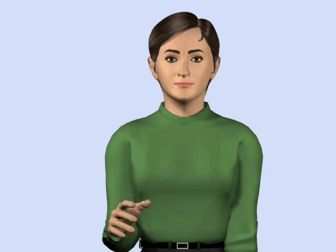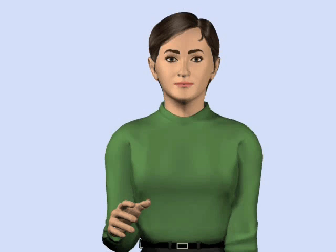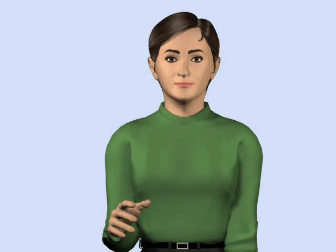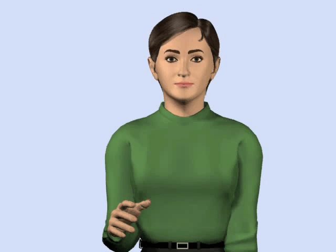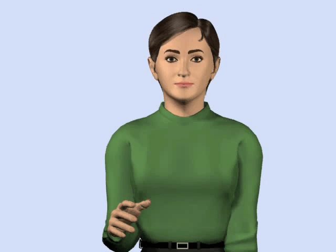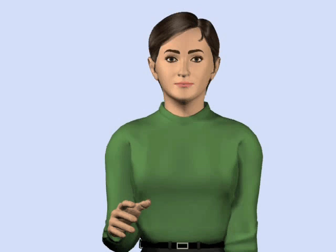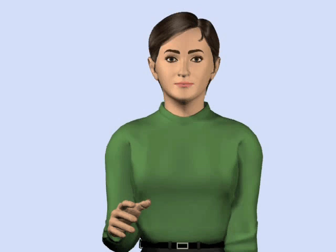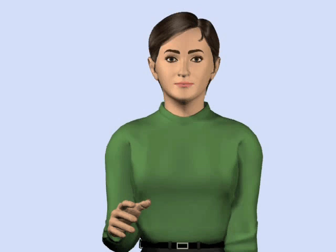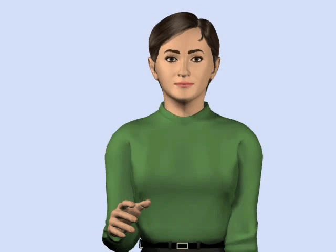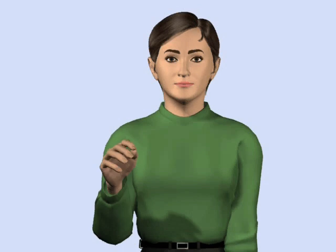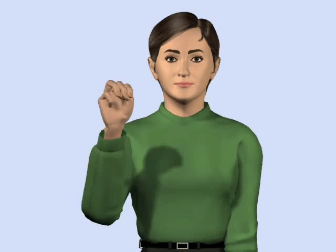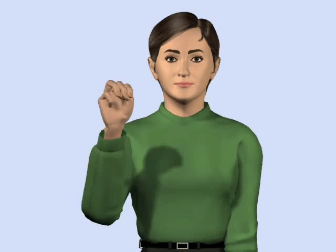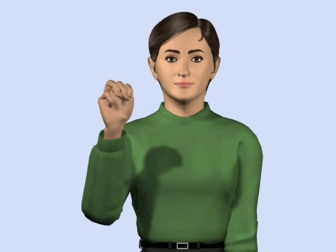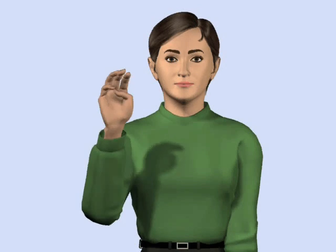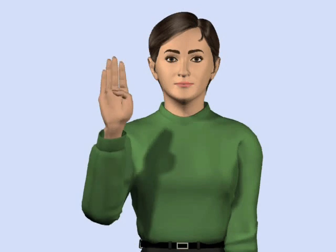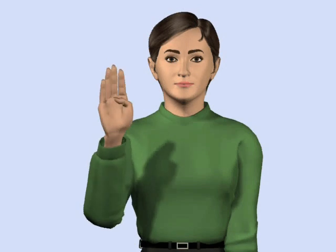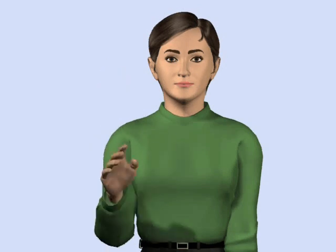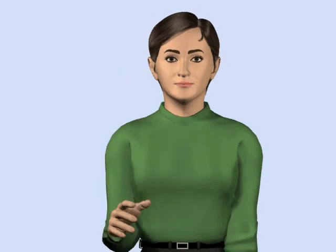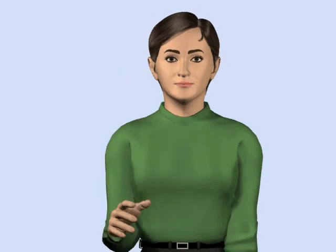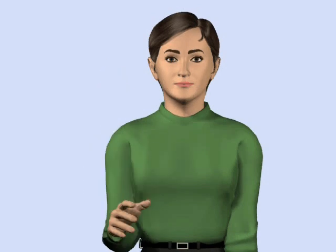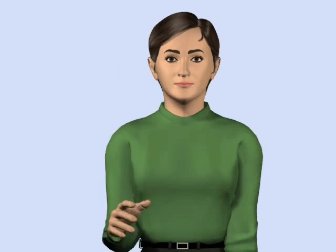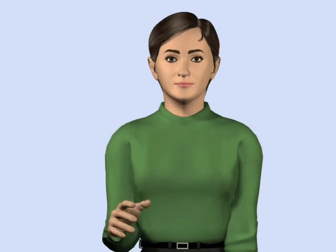Myrtle Beach,SC